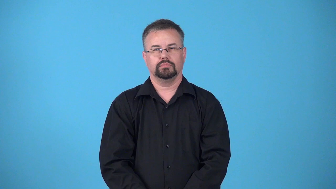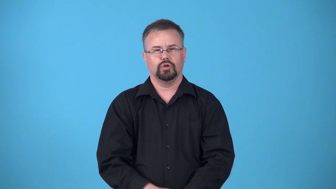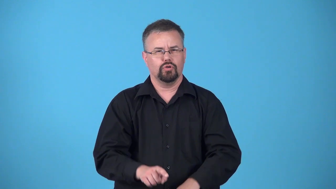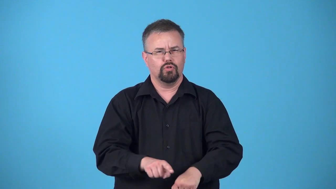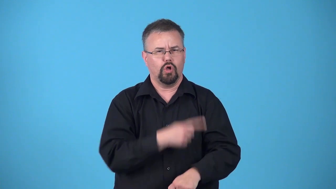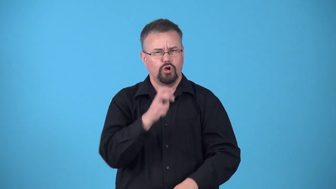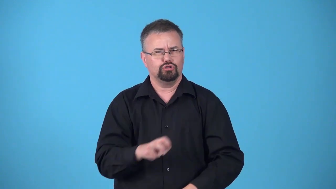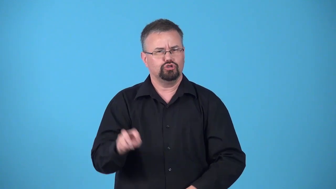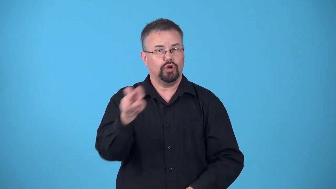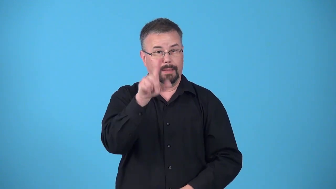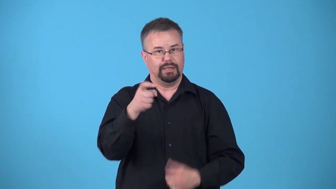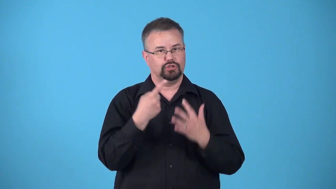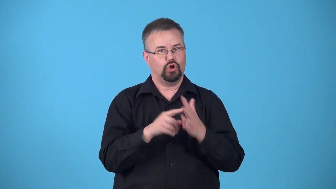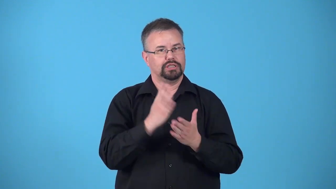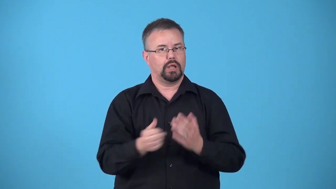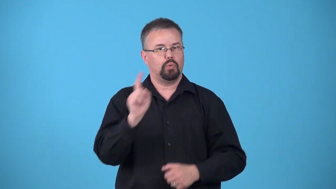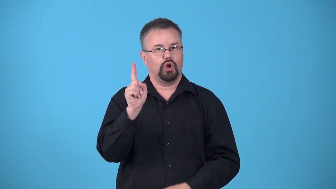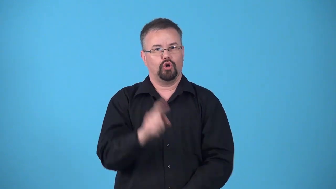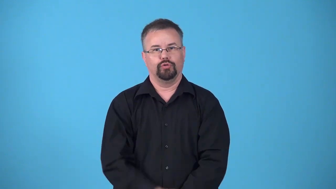journey of a thousand miles begins with the first step